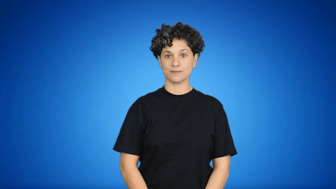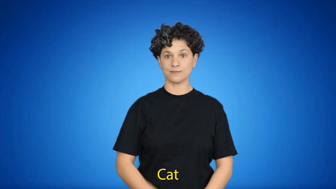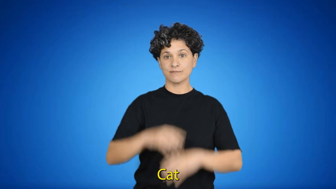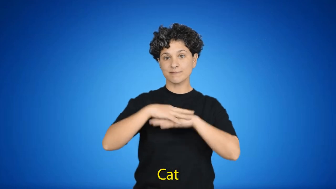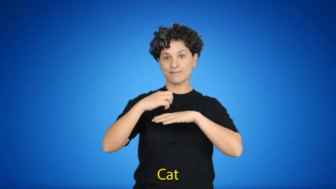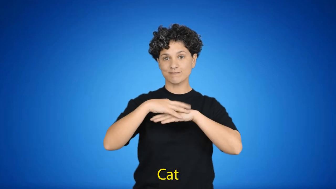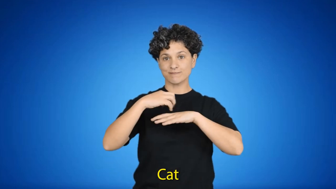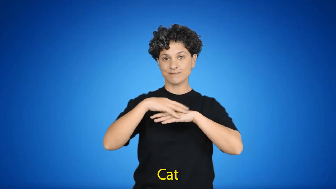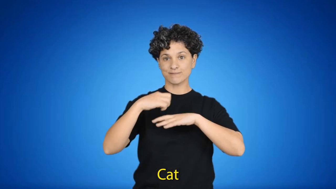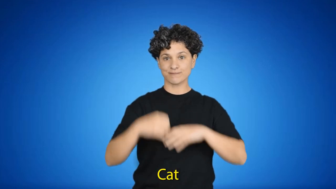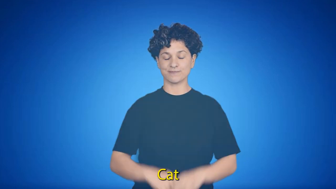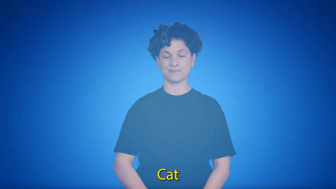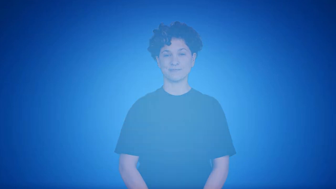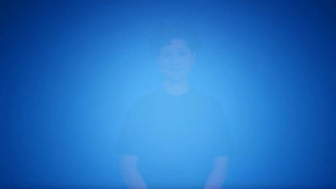Cat